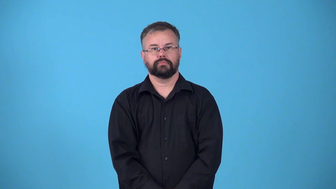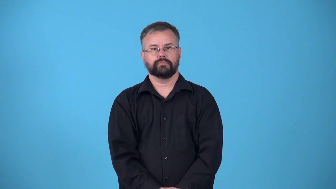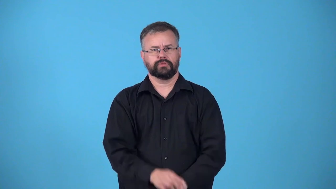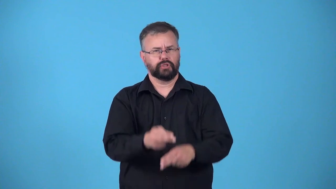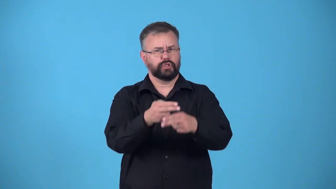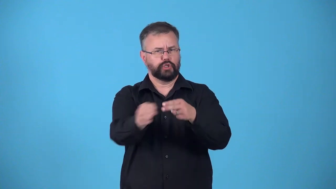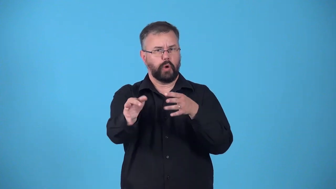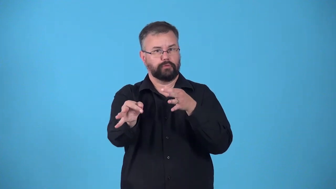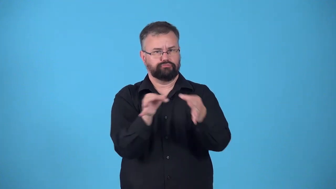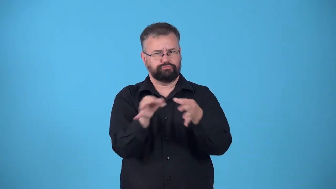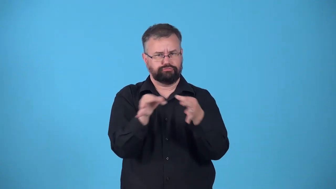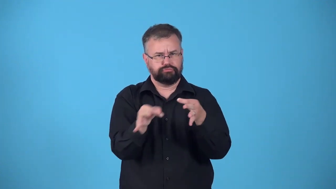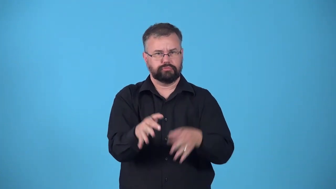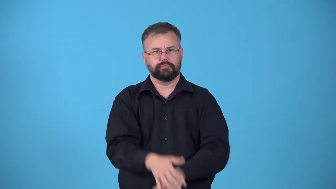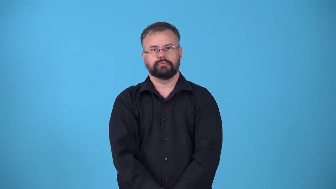gloss